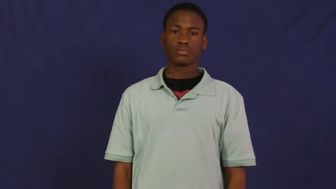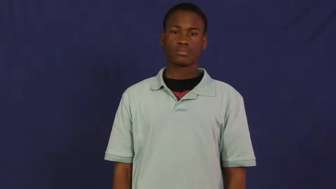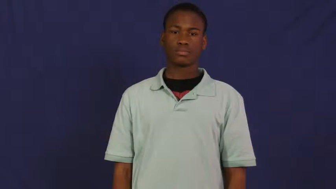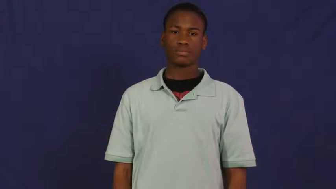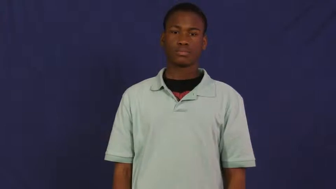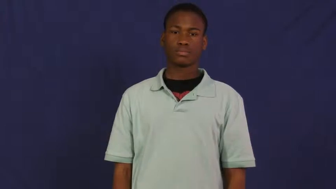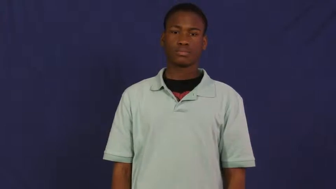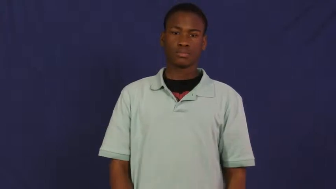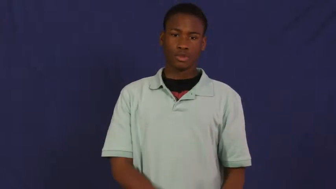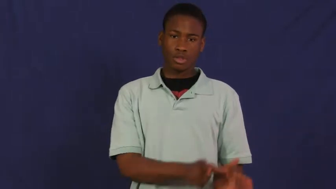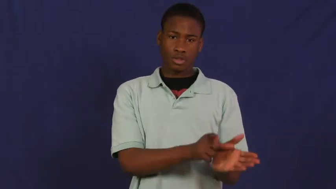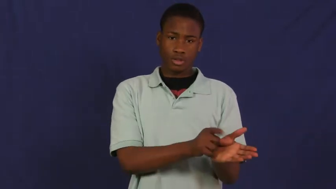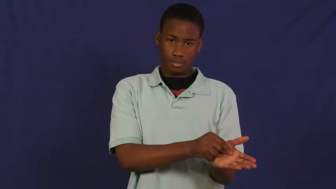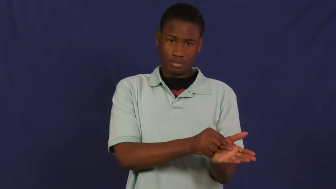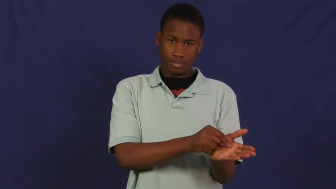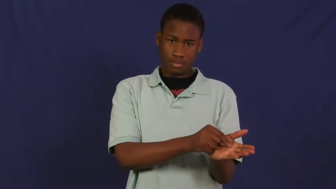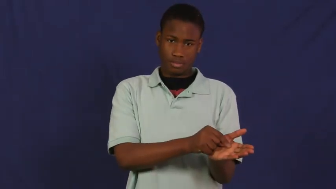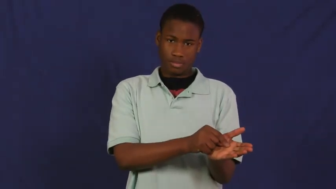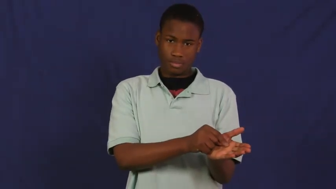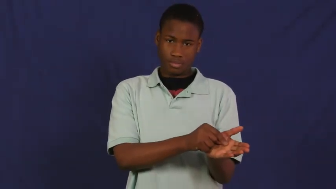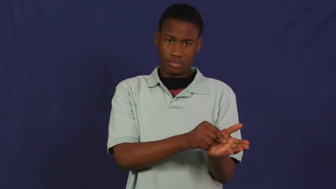print,print out,print off